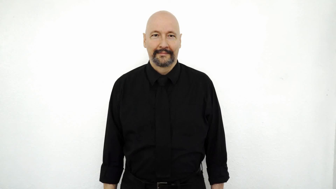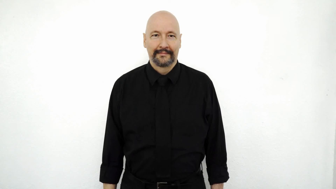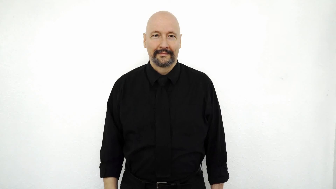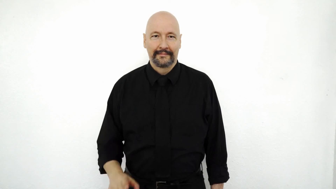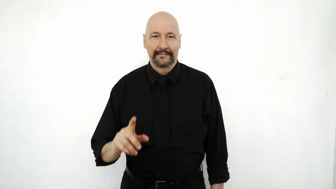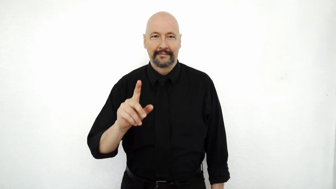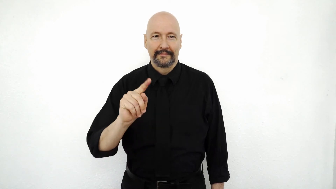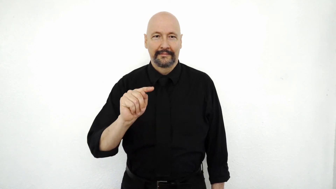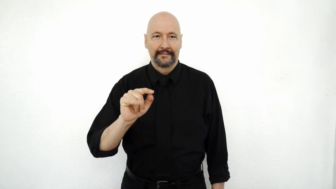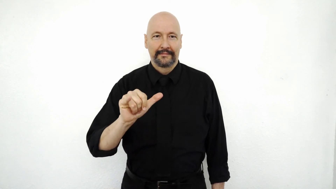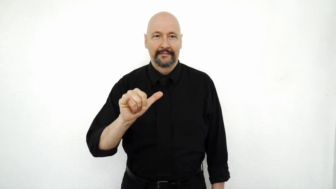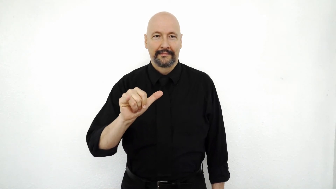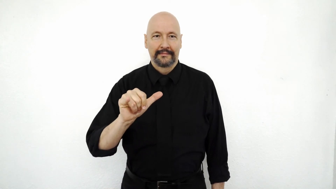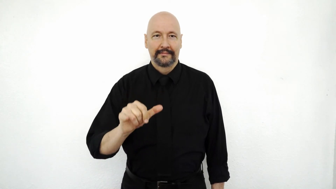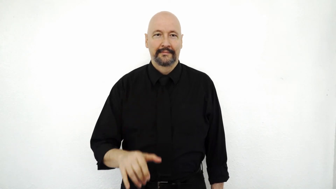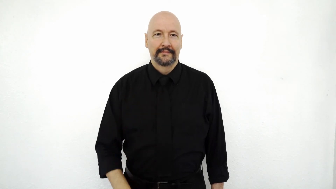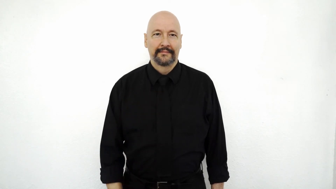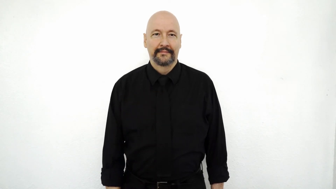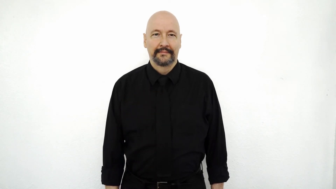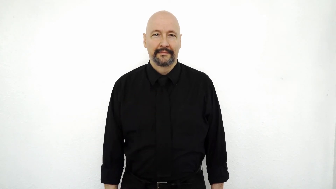TTY / Teletype (telecommunication device for the Deaf) / fs-TTY (ASL)